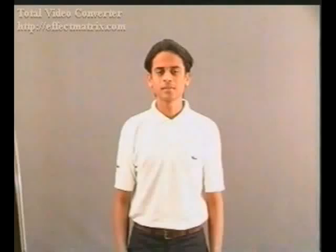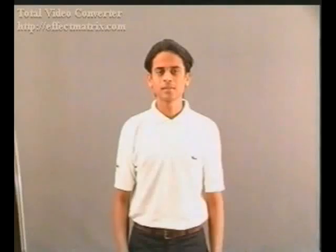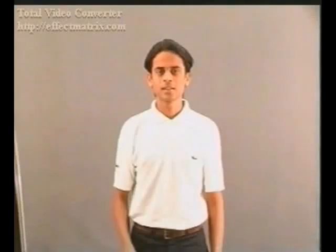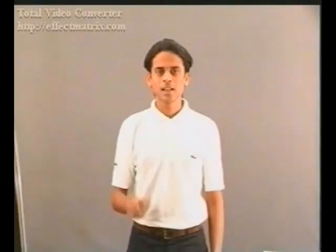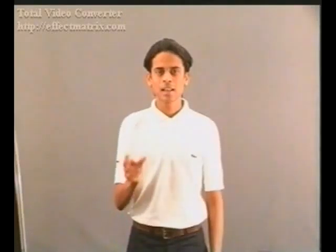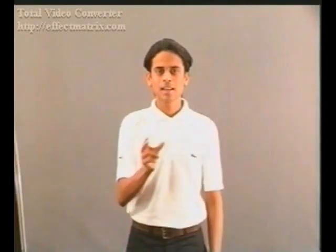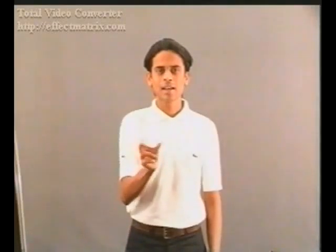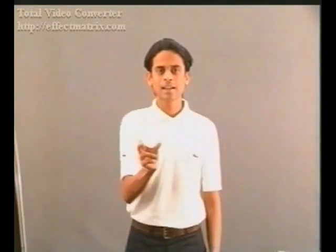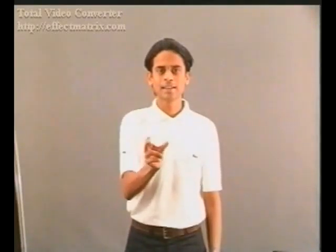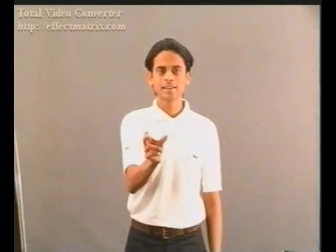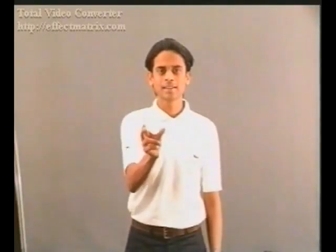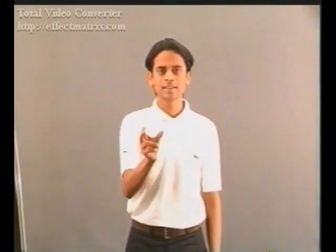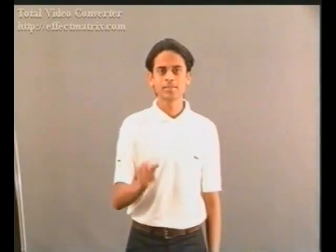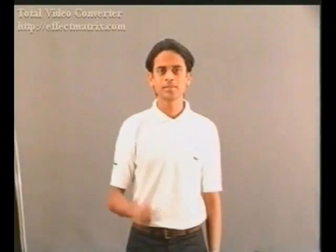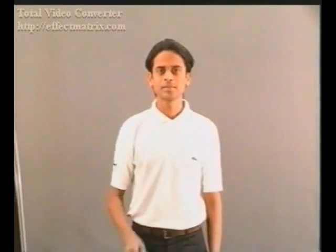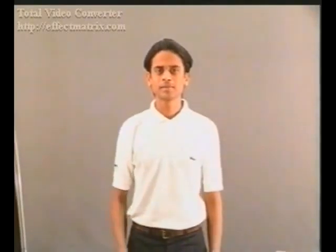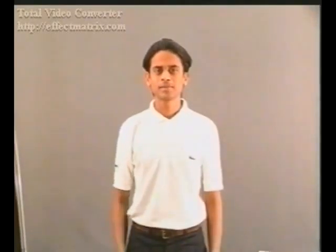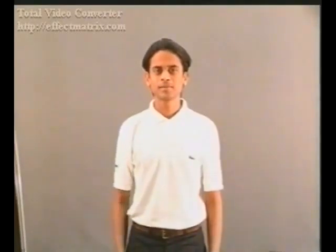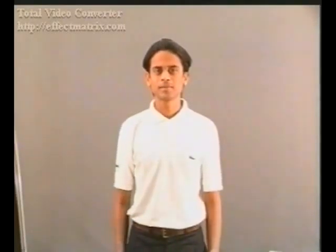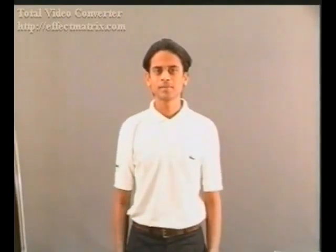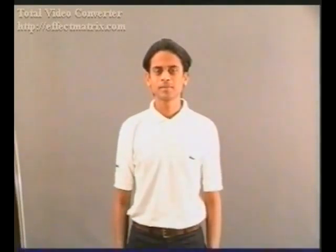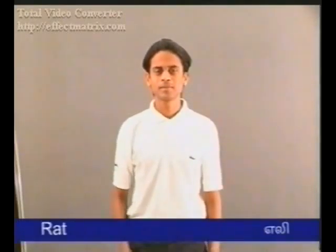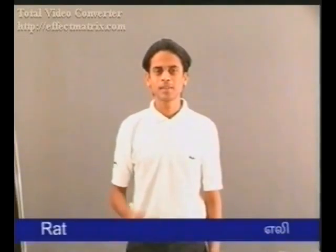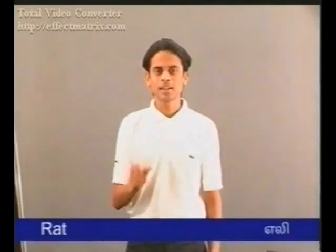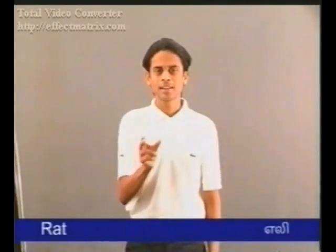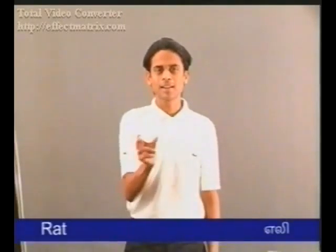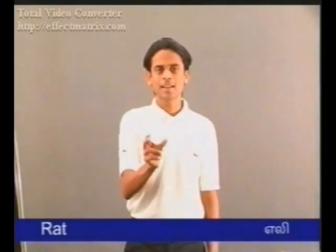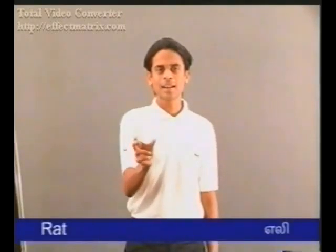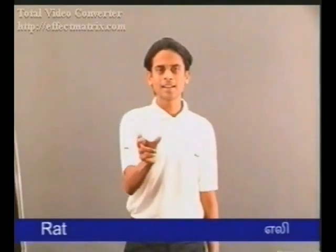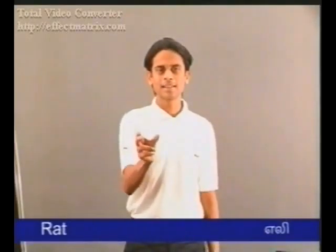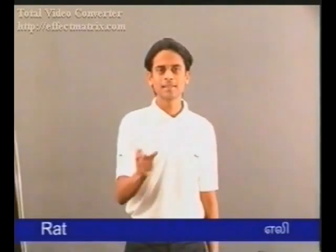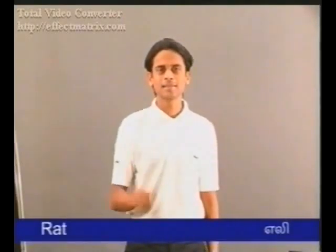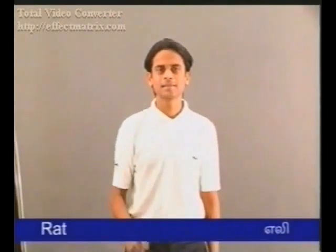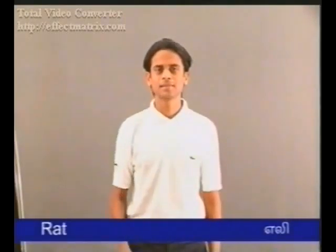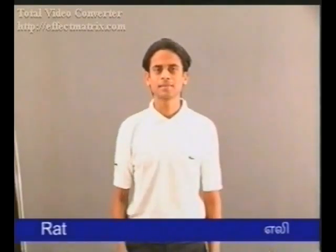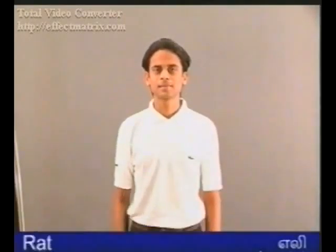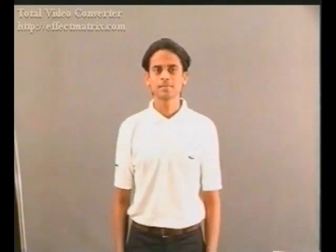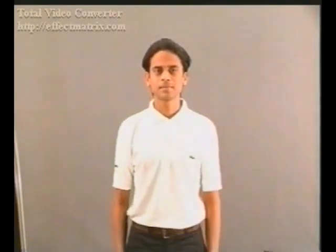rat